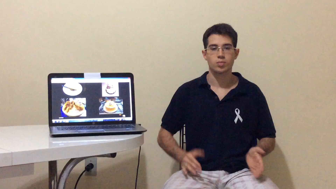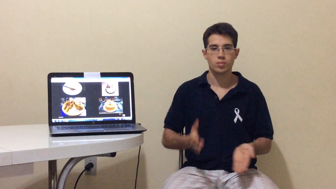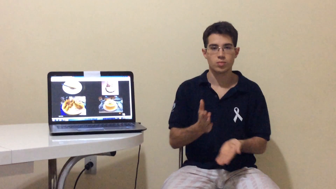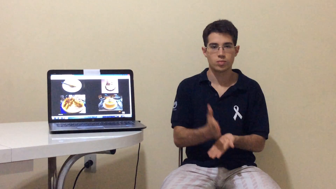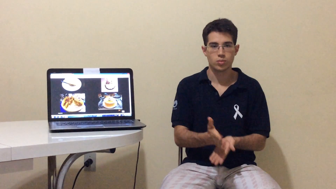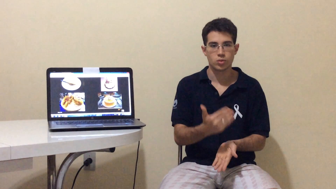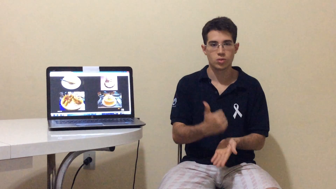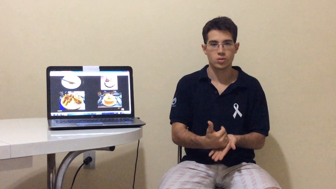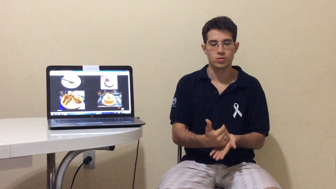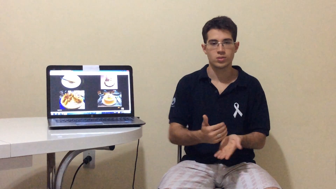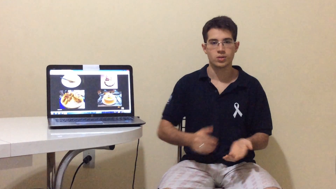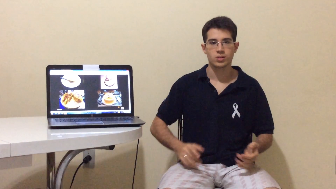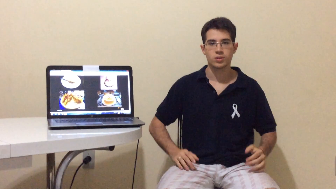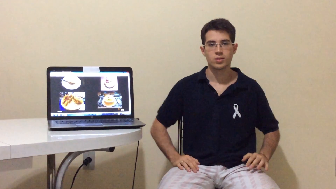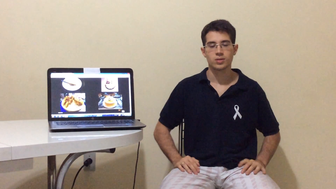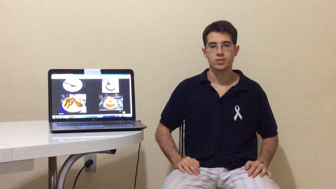cake